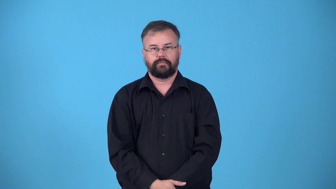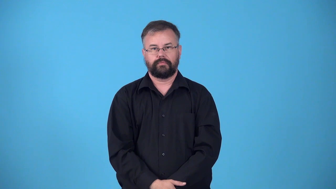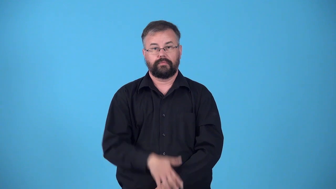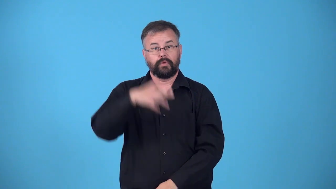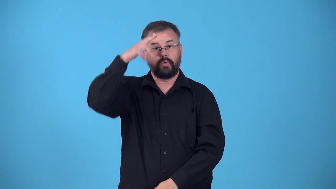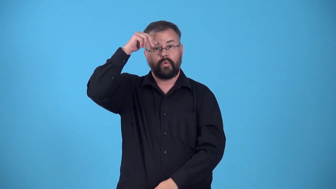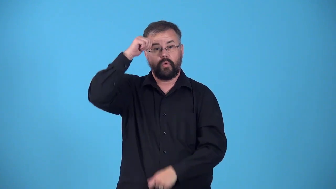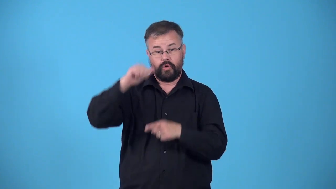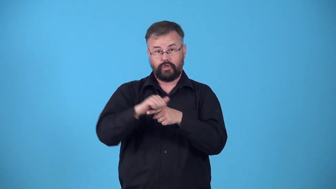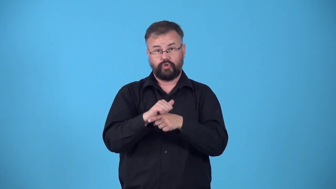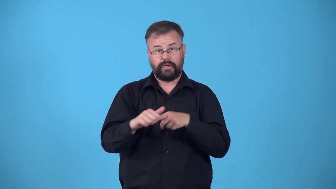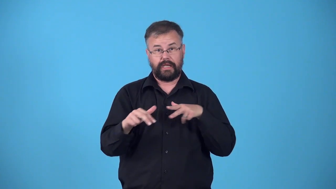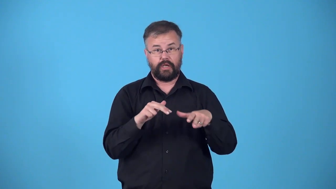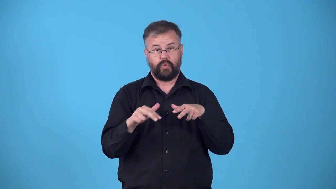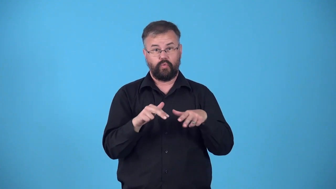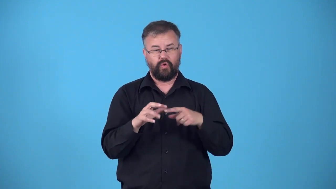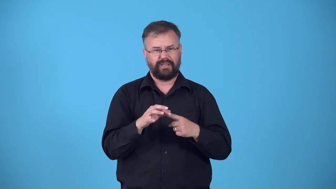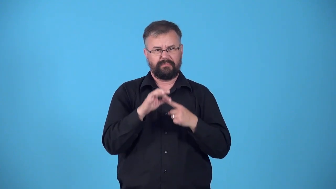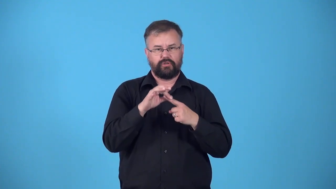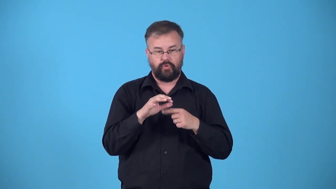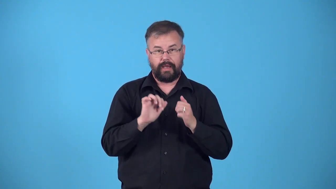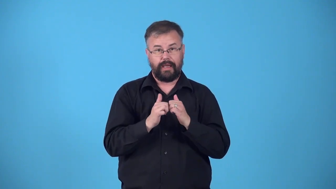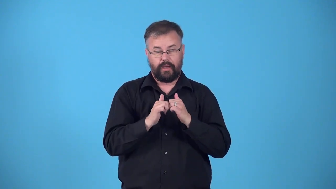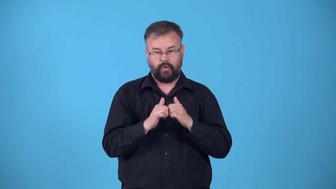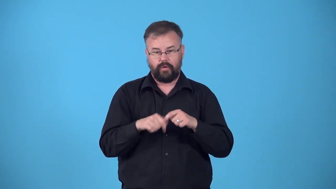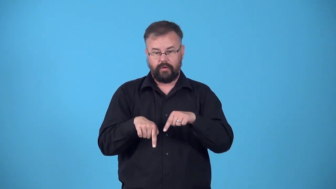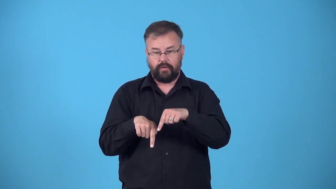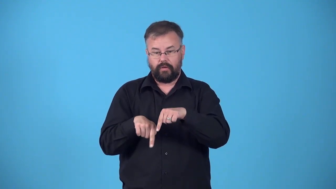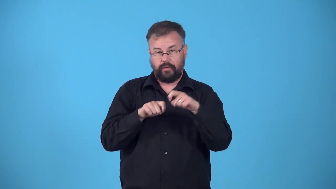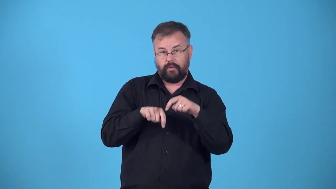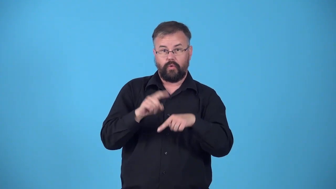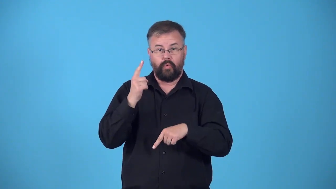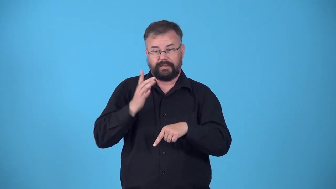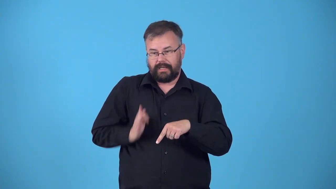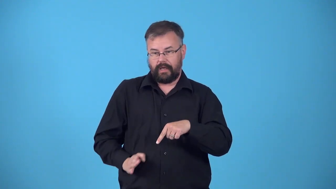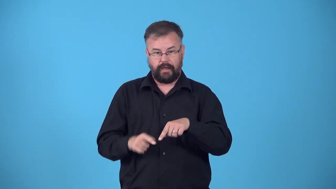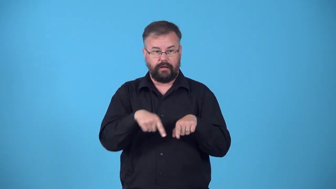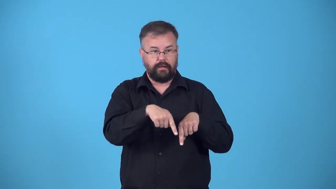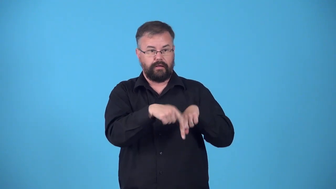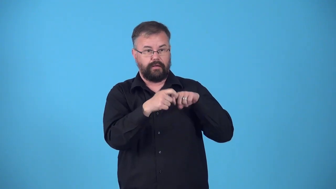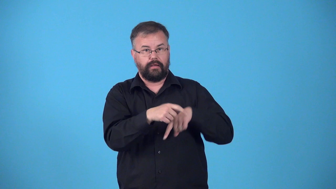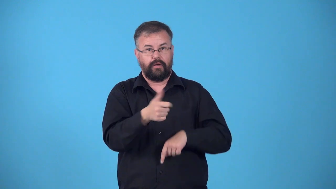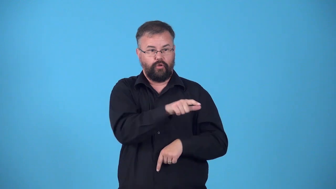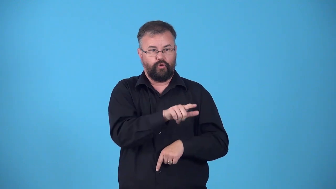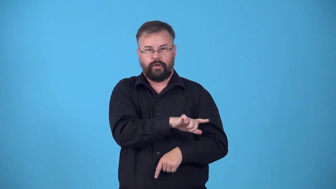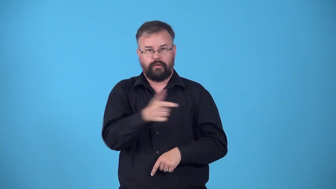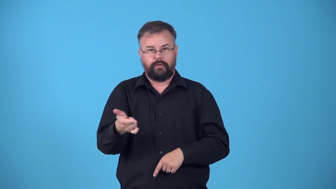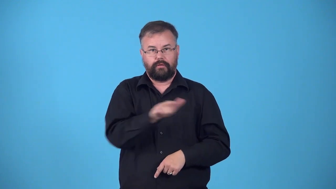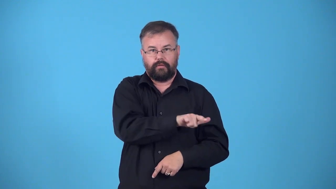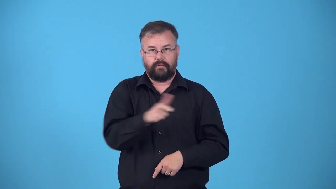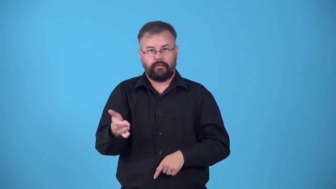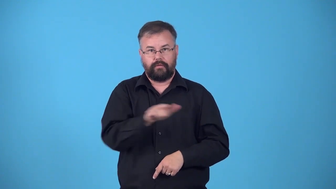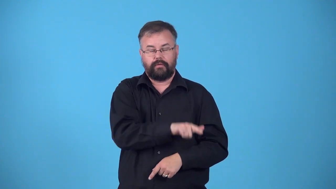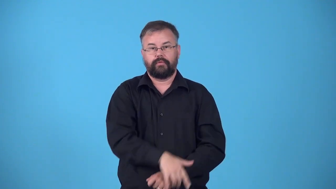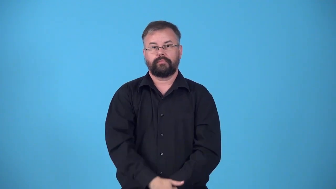pacer